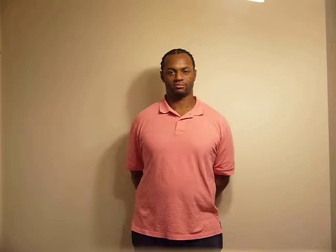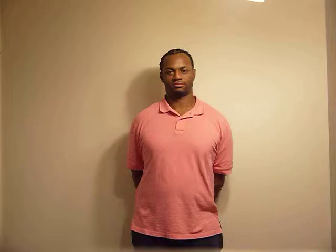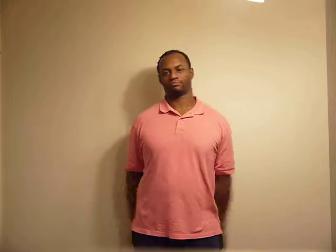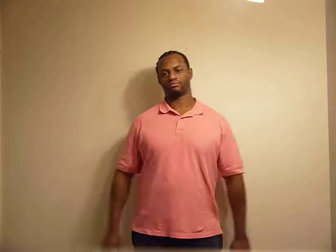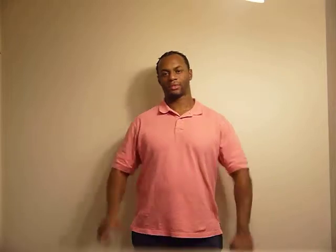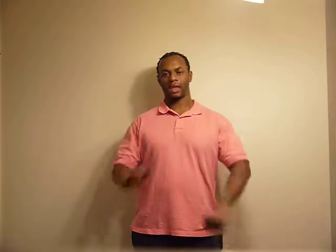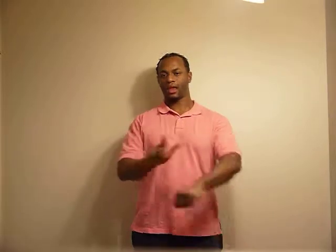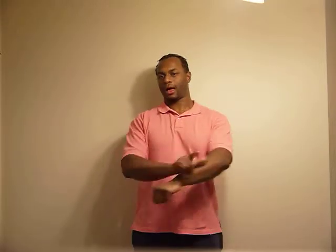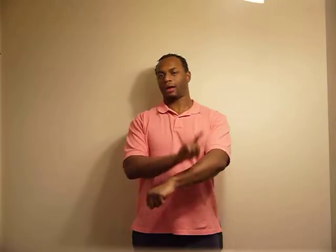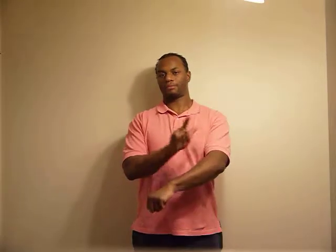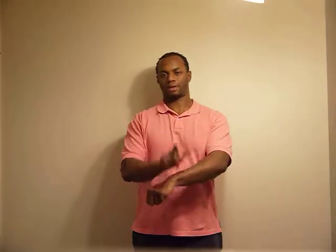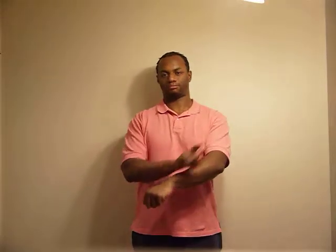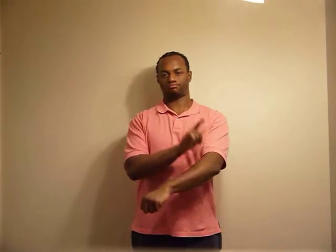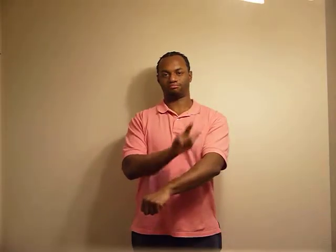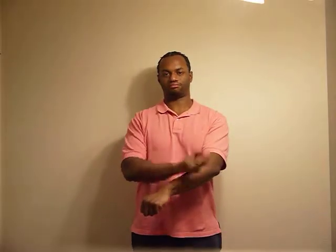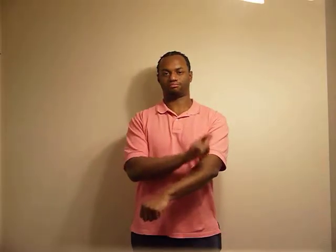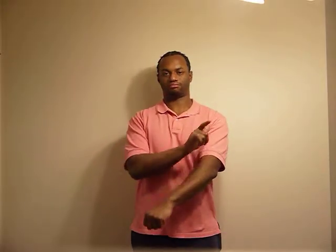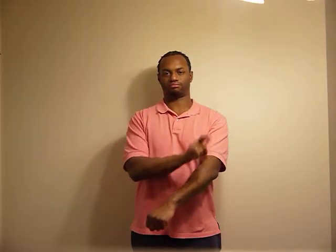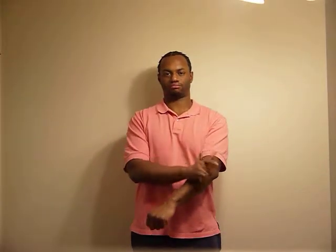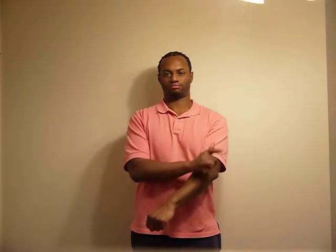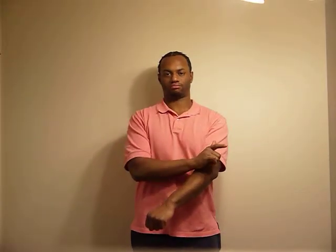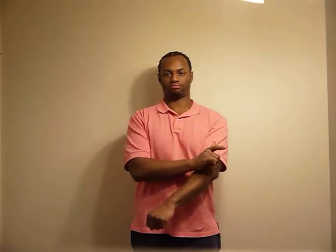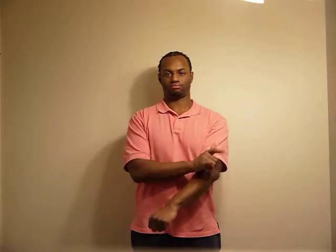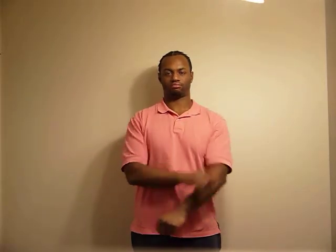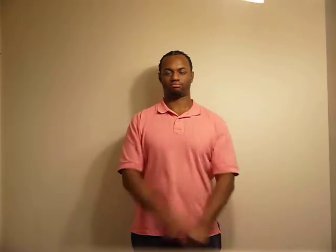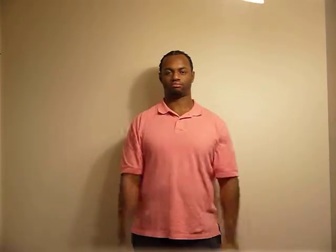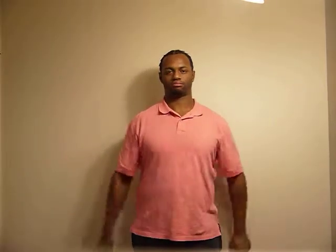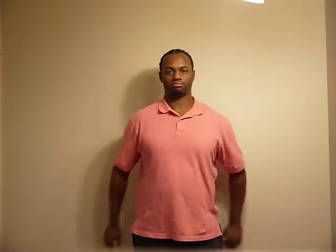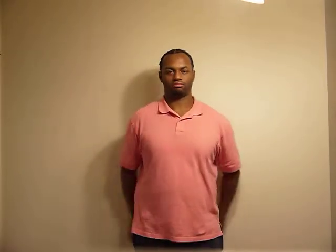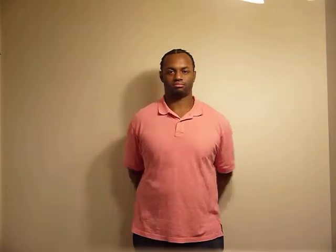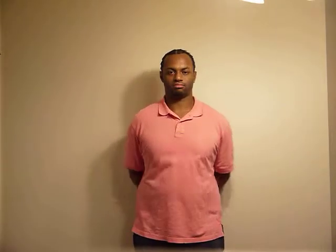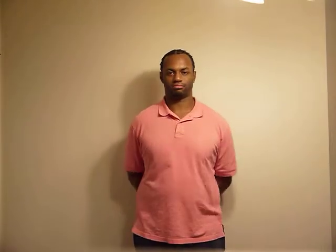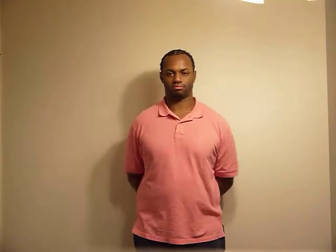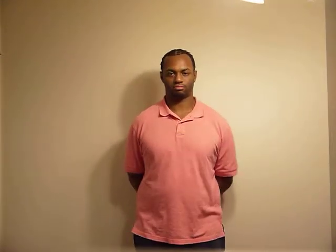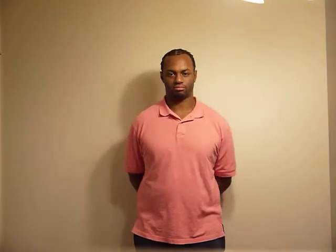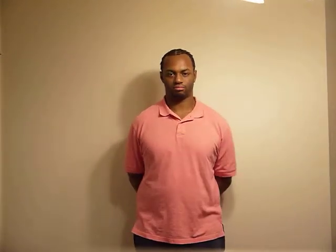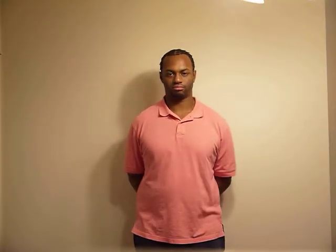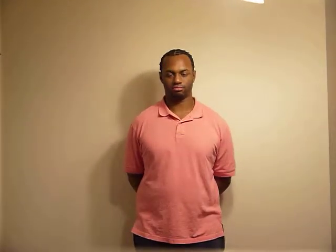Lebanon